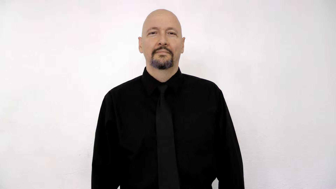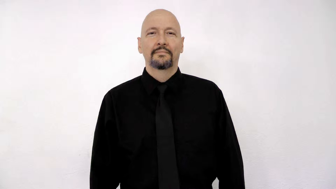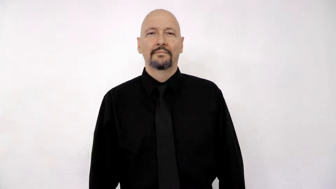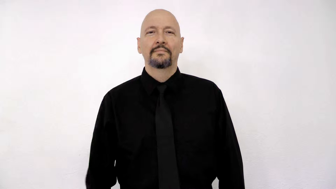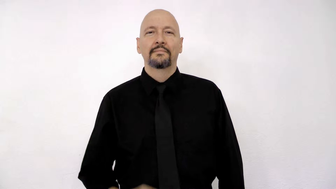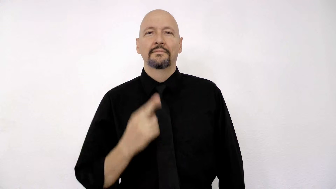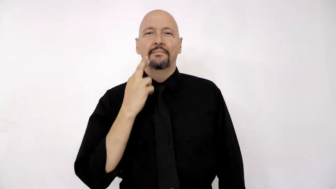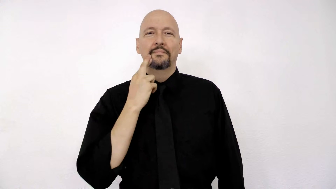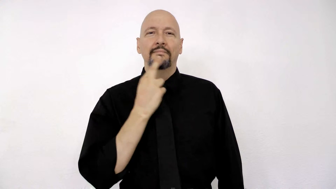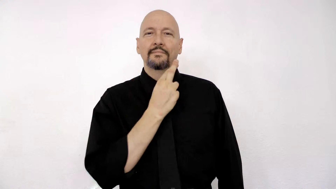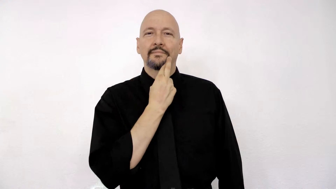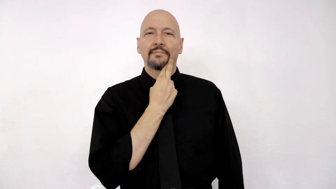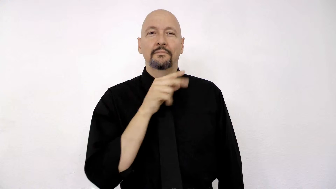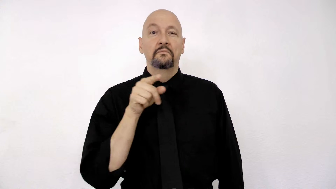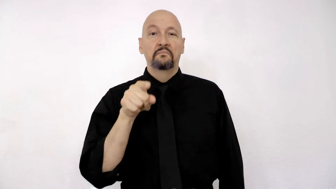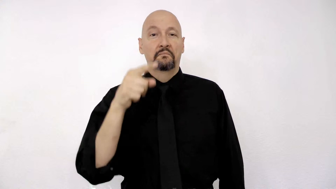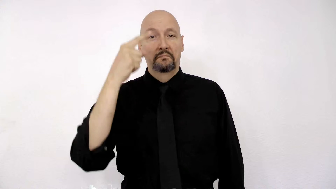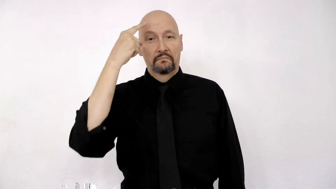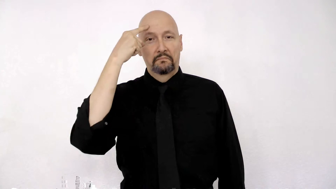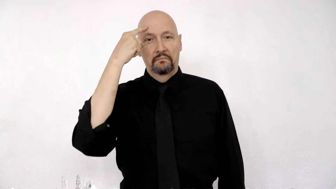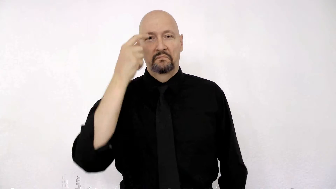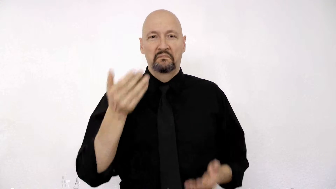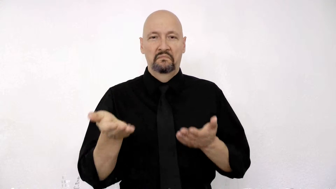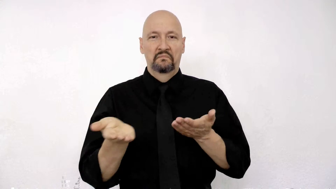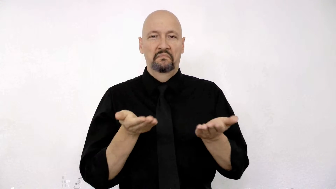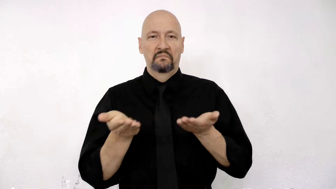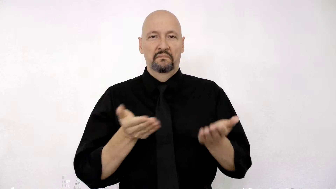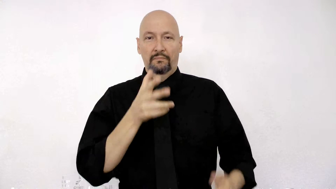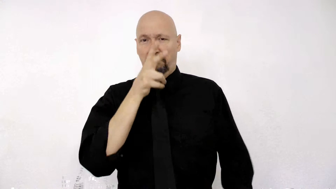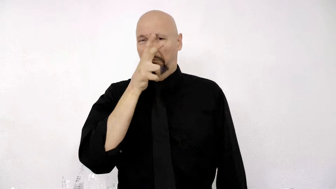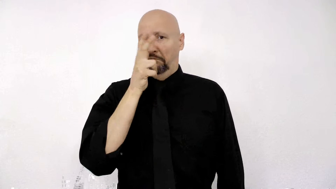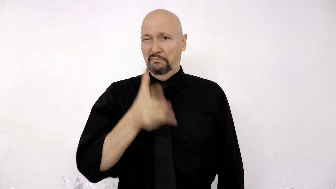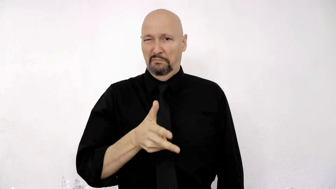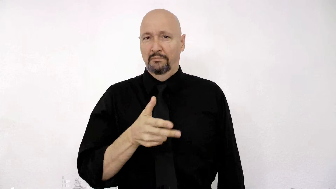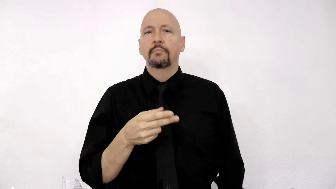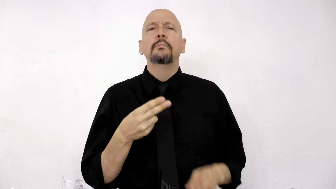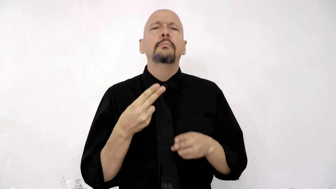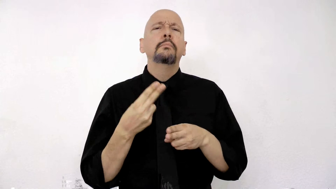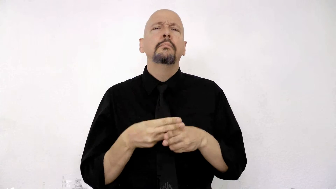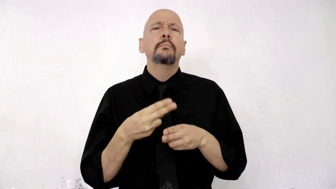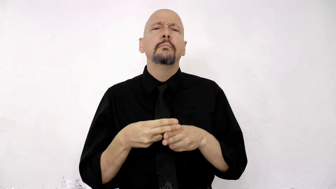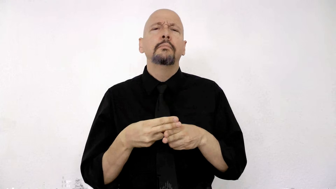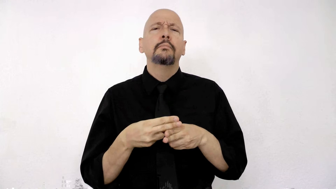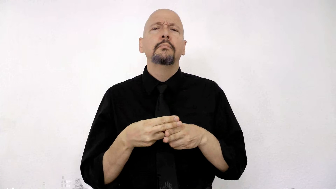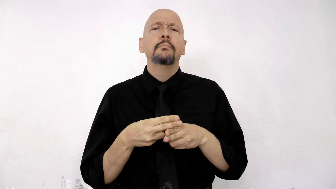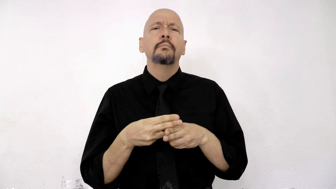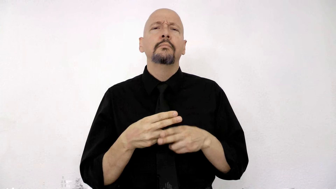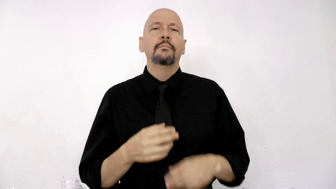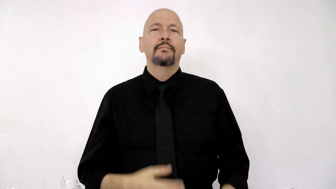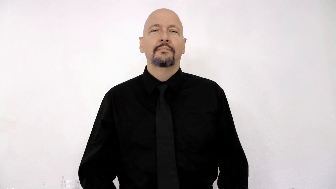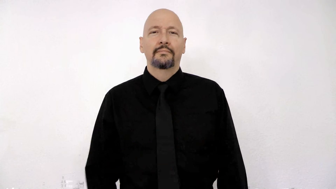RESTAURANT YOU THINK SERVICE LOUSY, what-NAME?